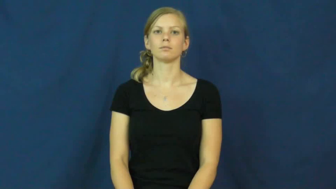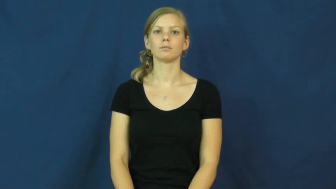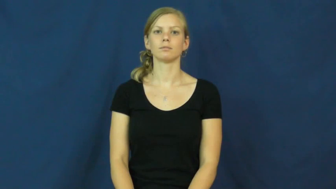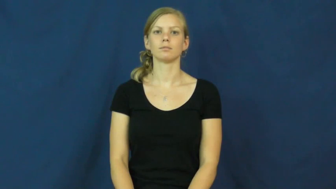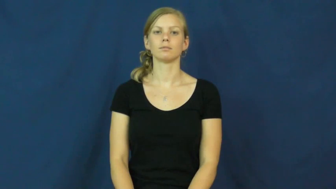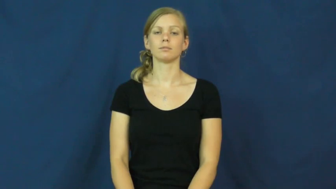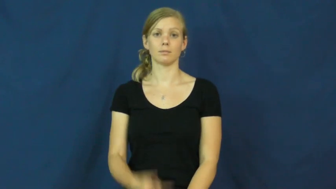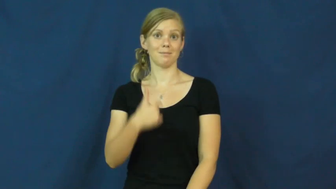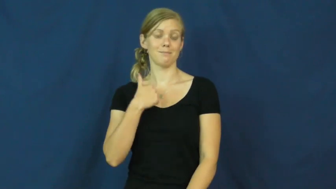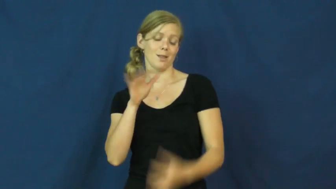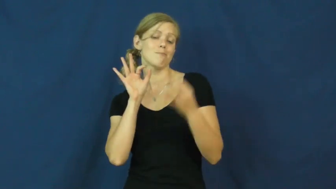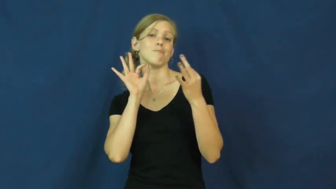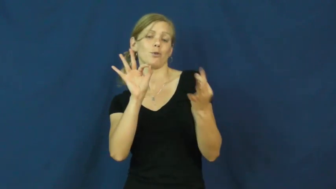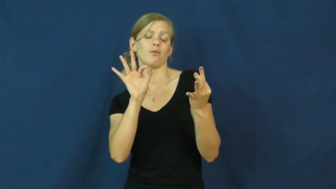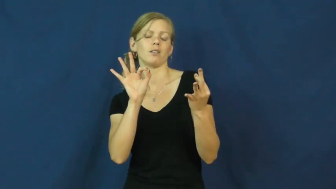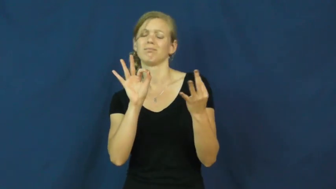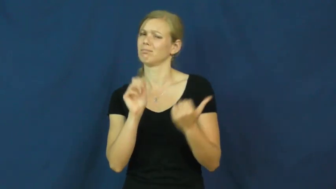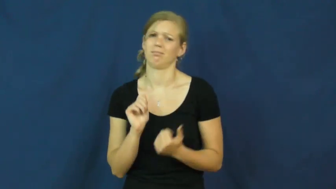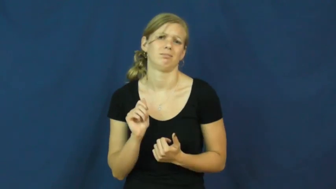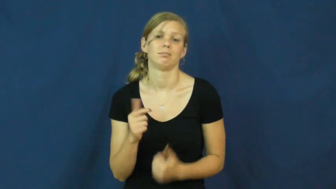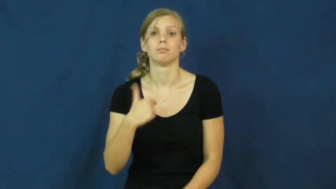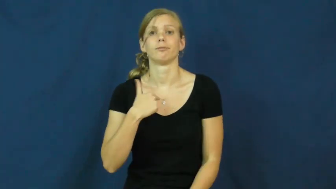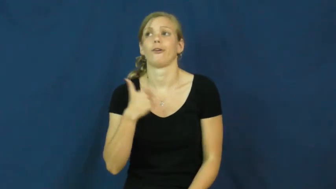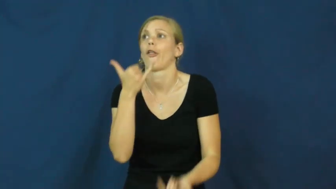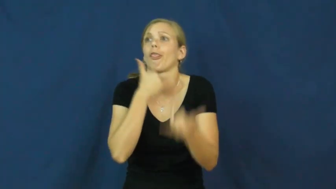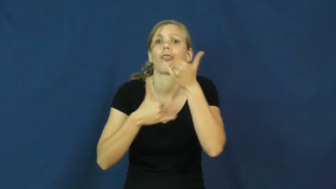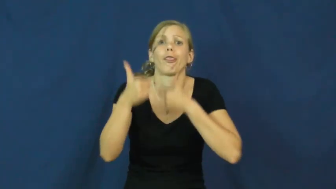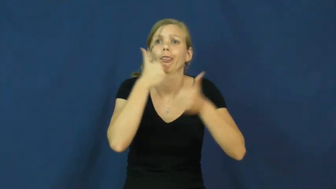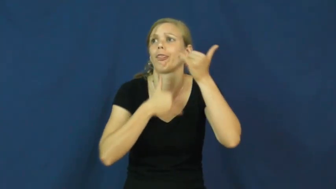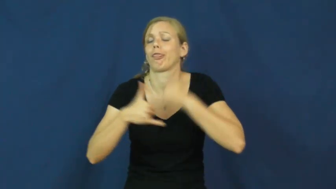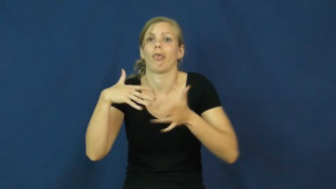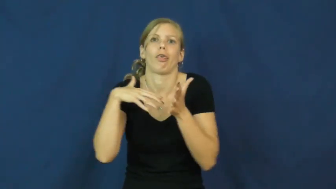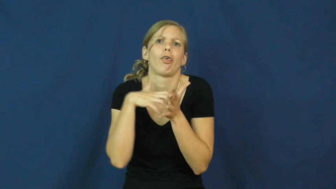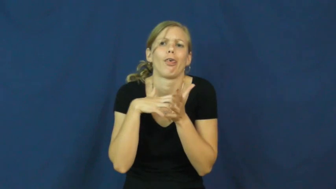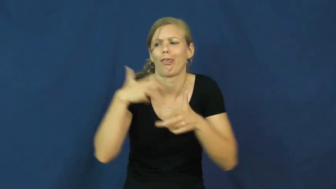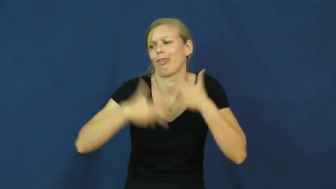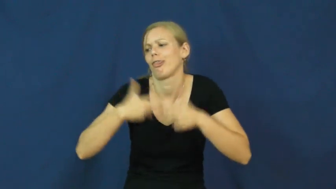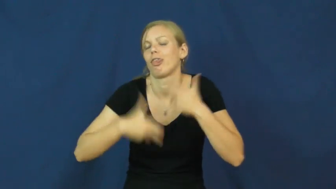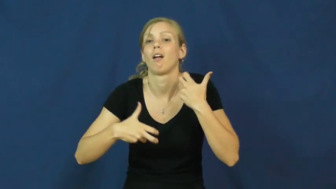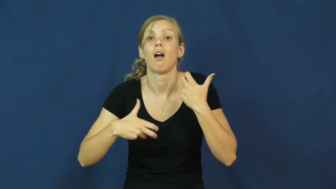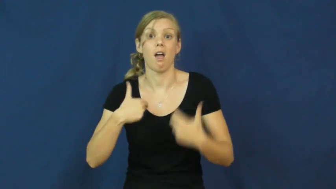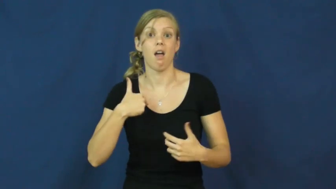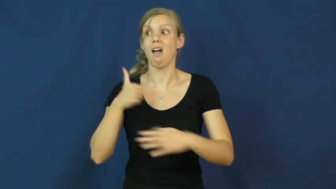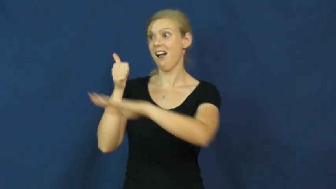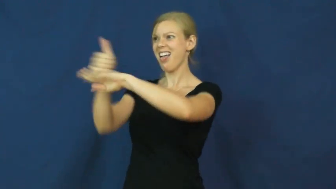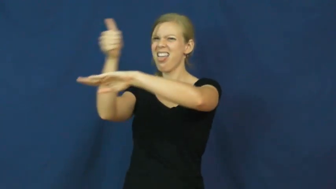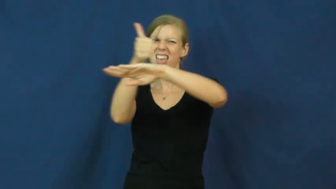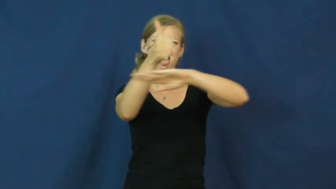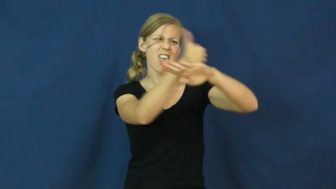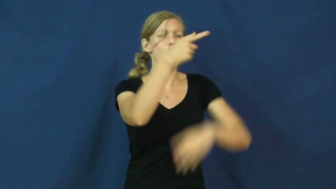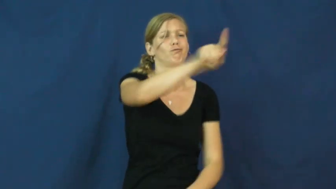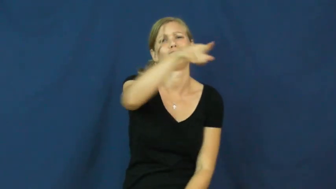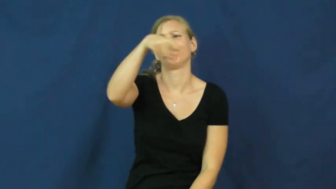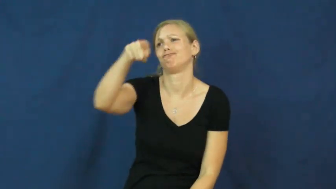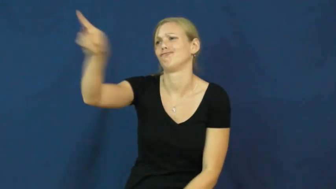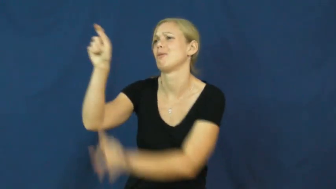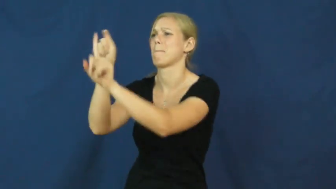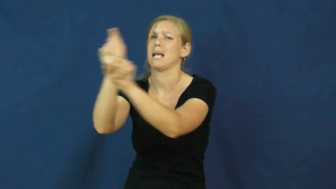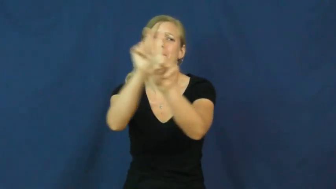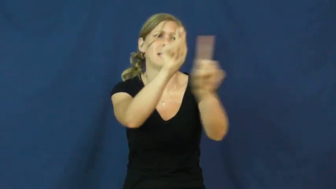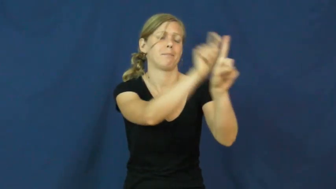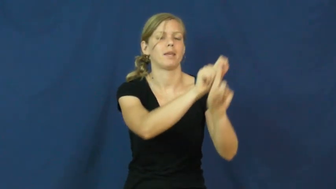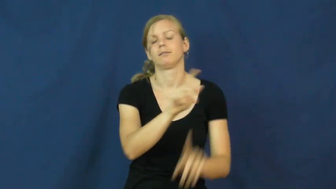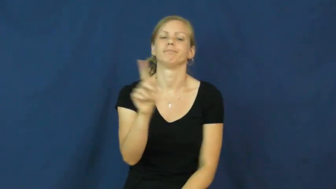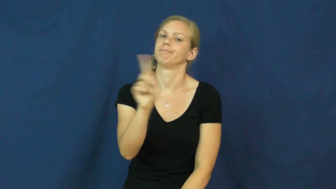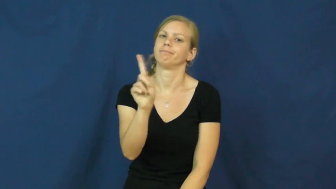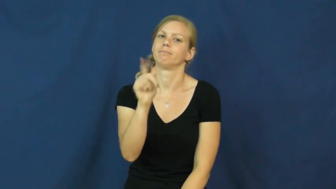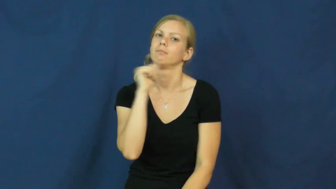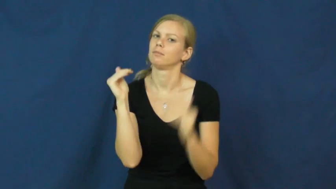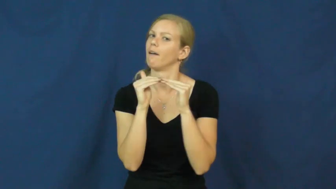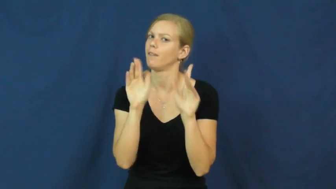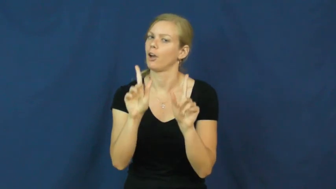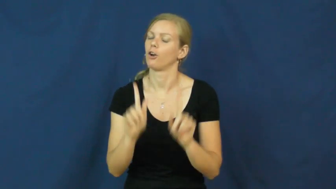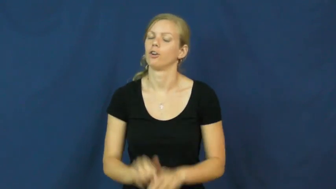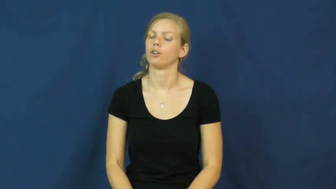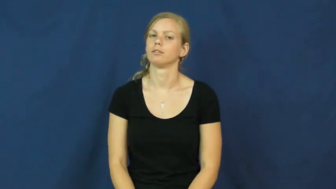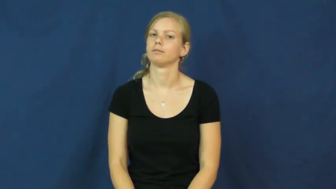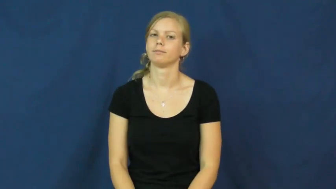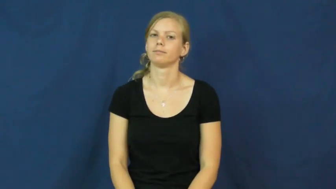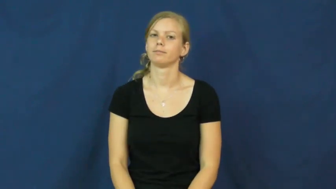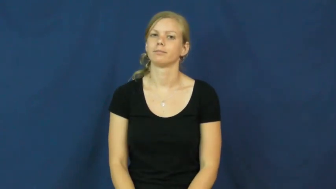people who live in a glass house shouldn't throw stones